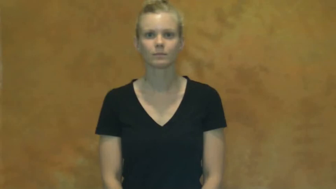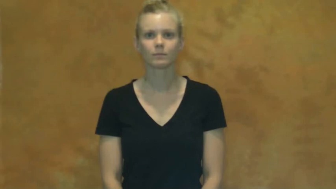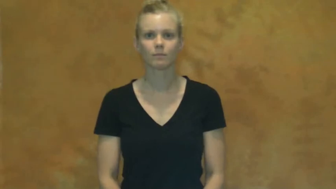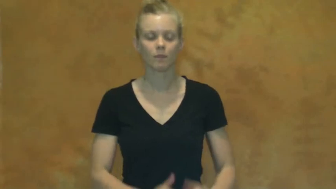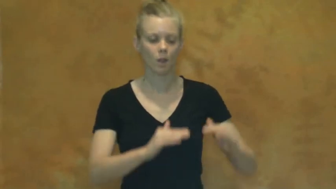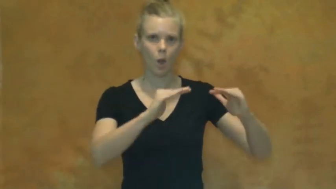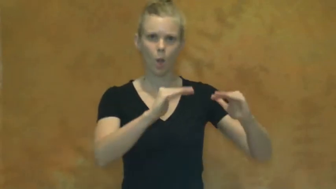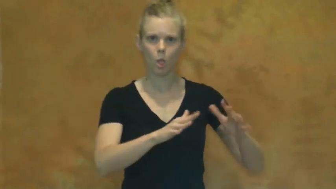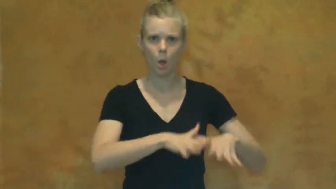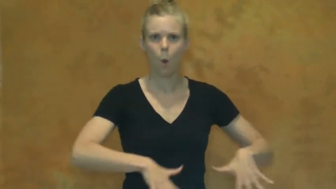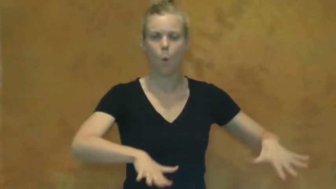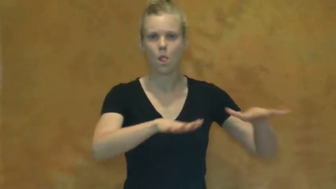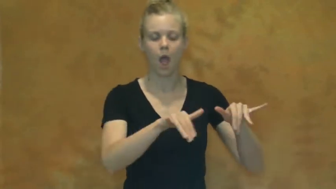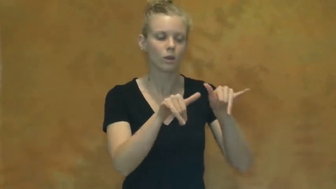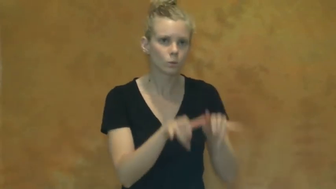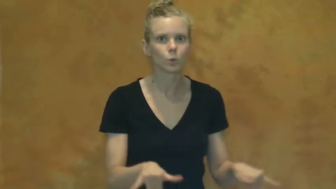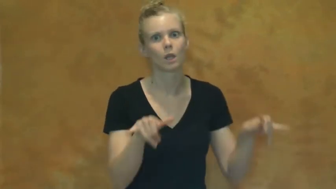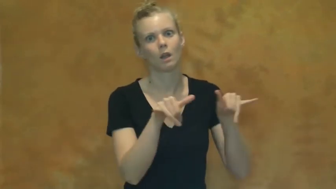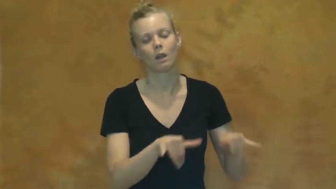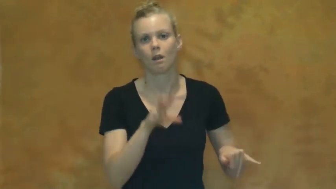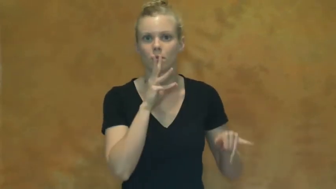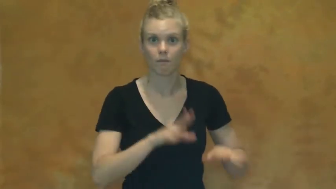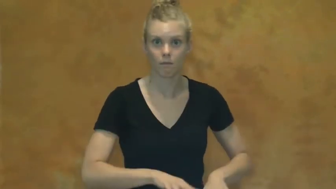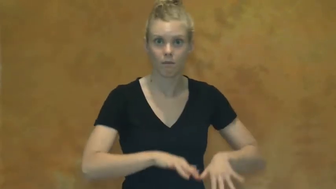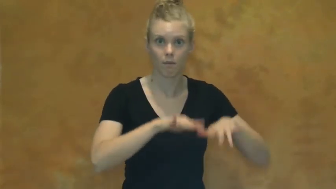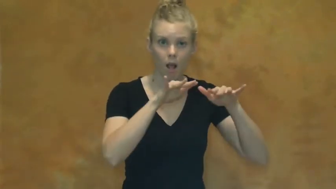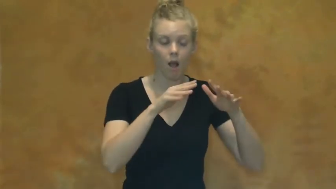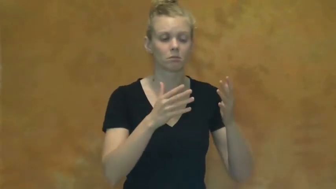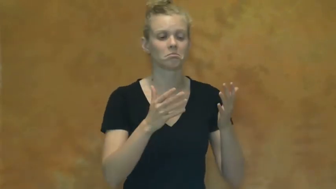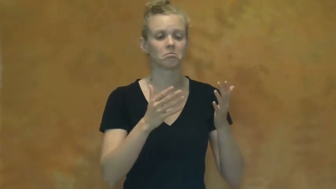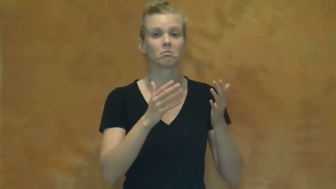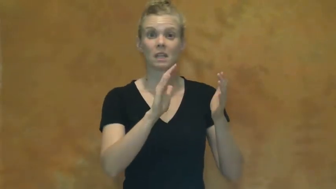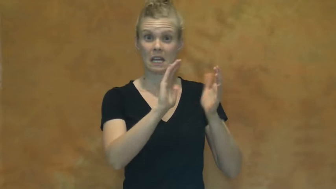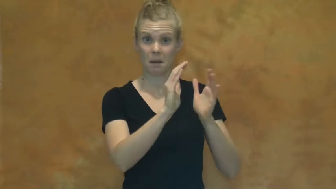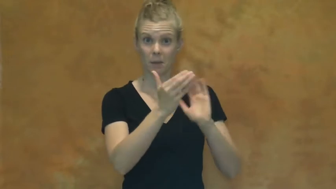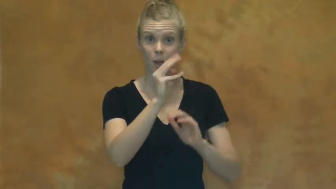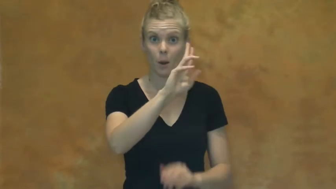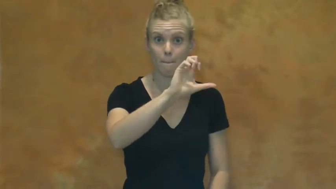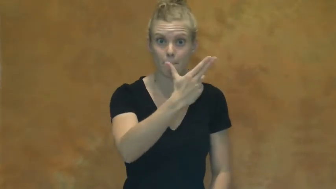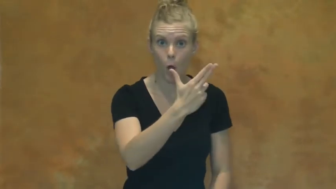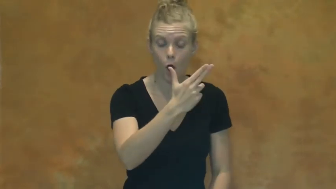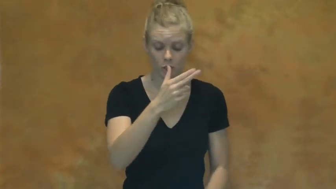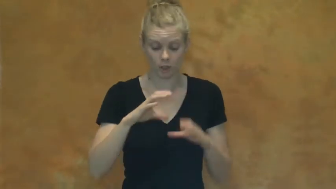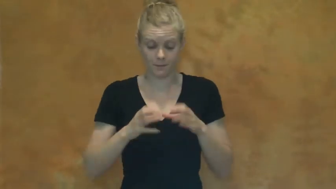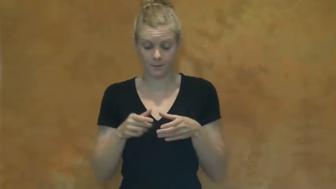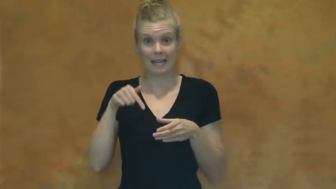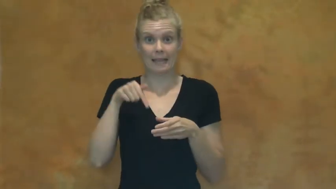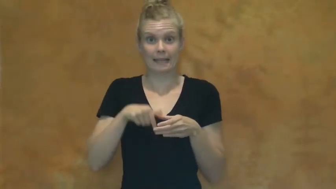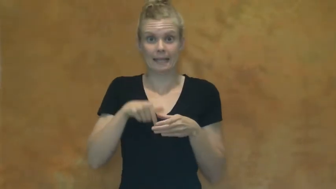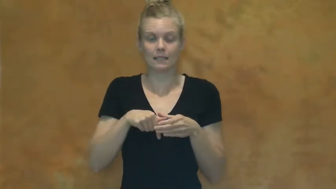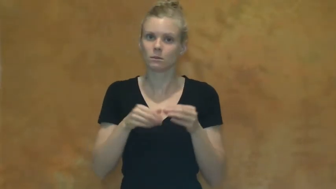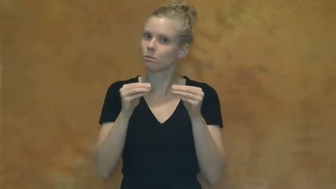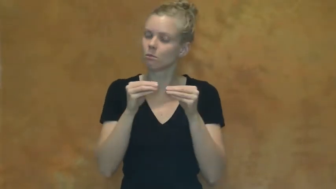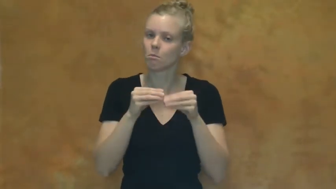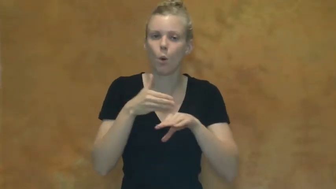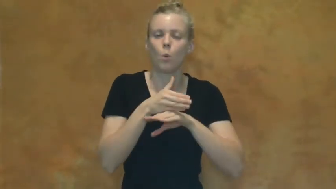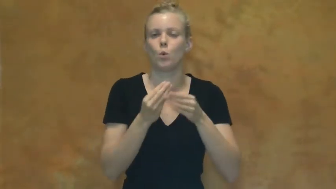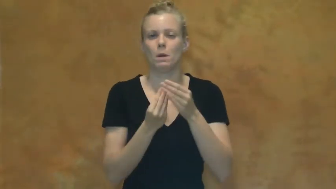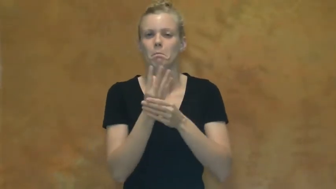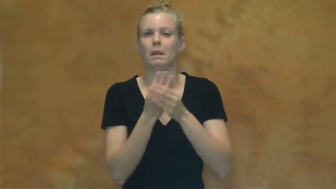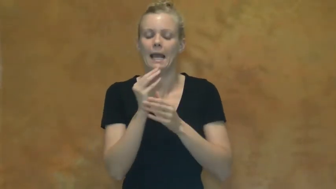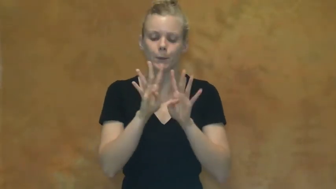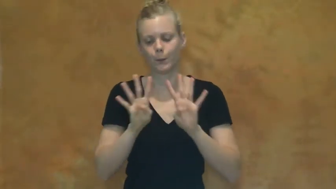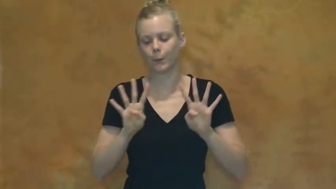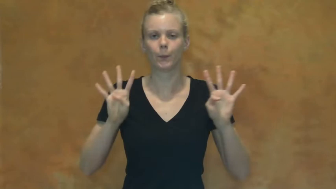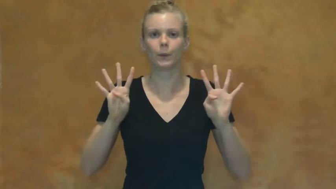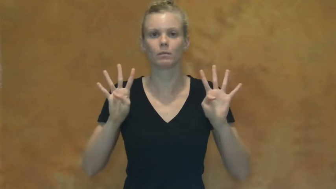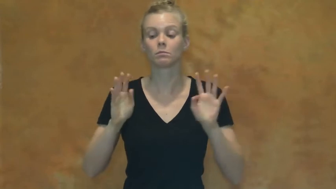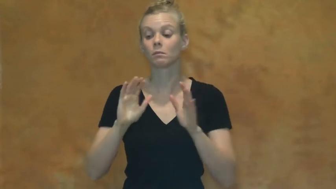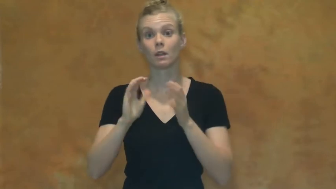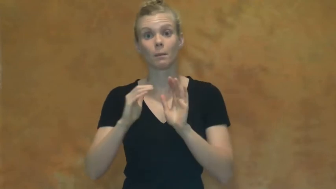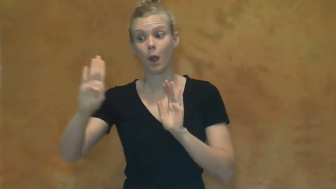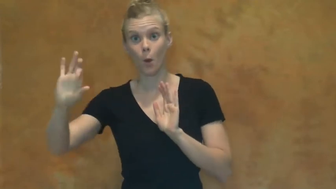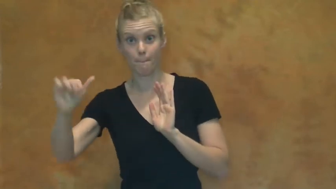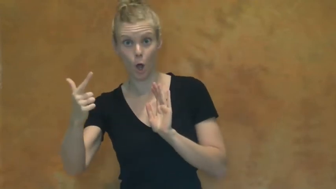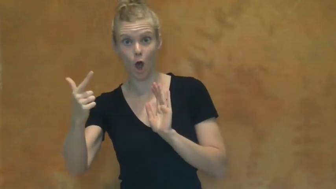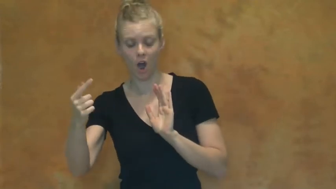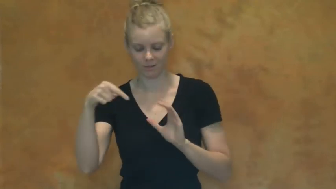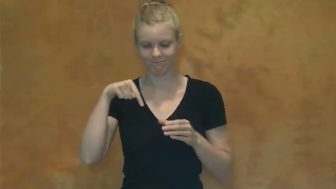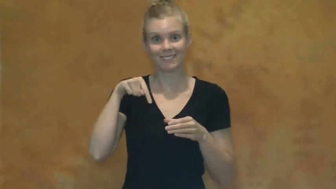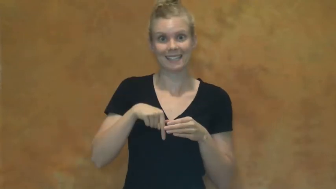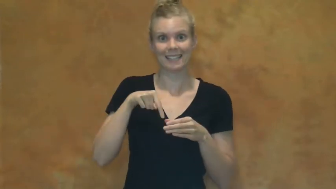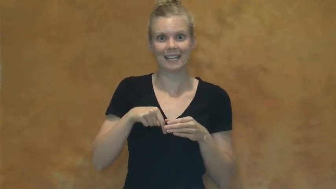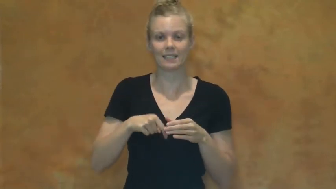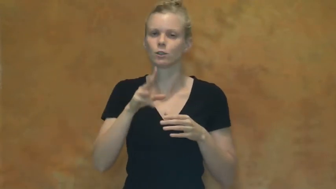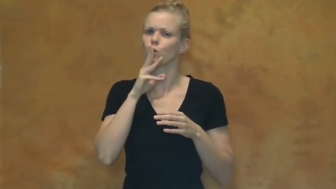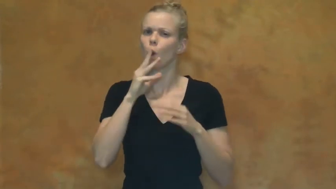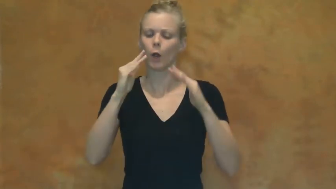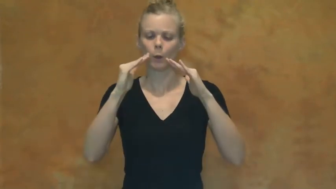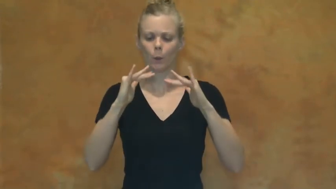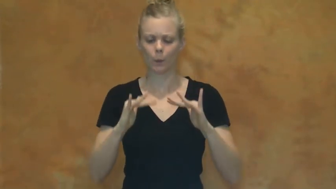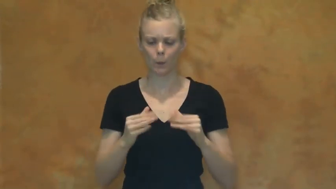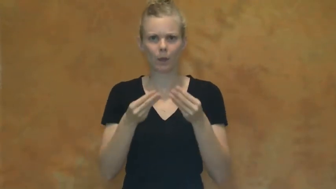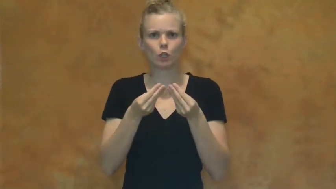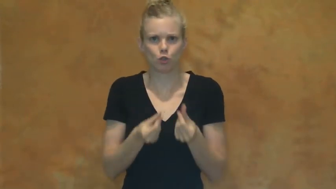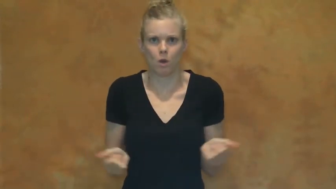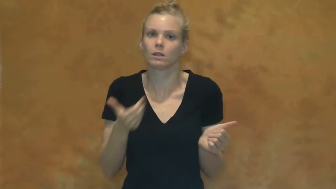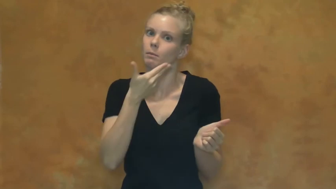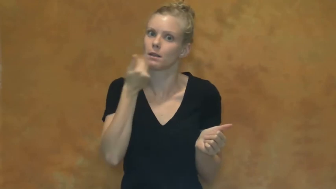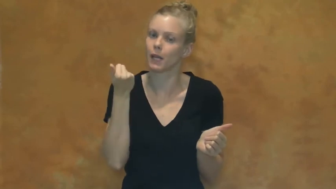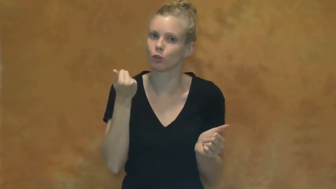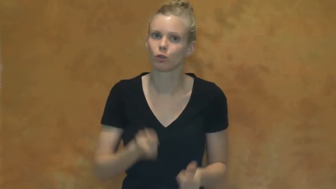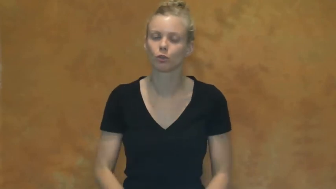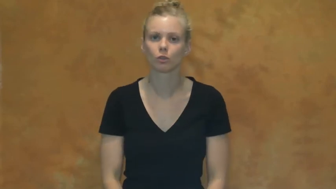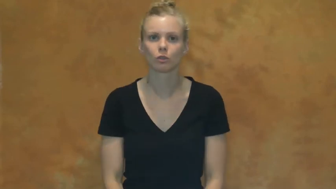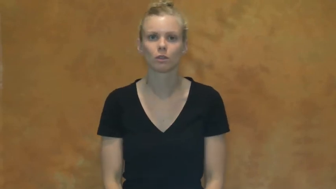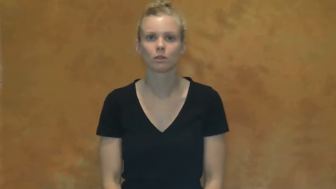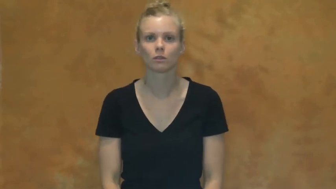swamp